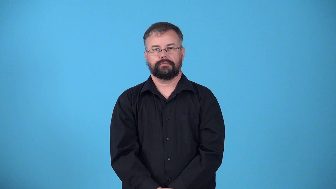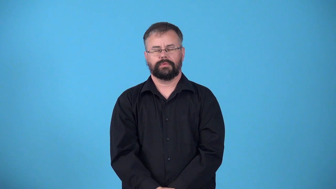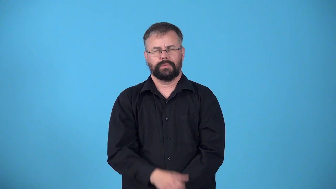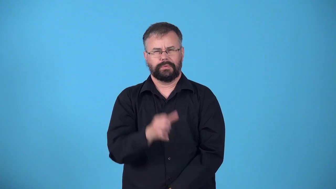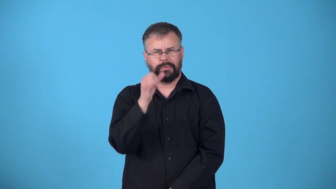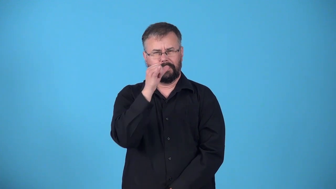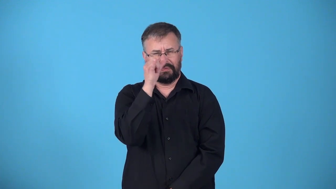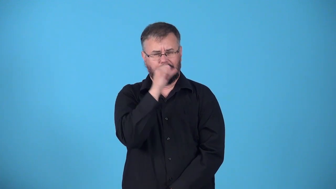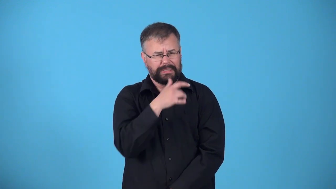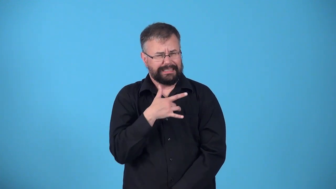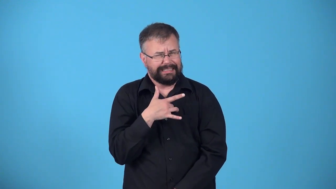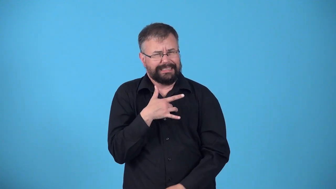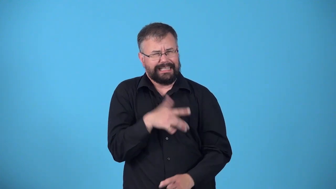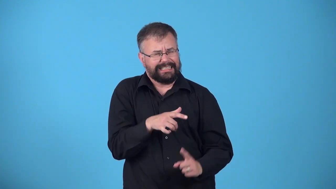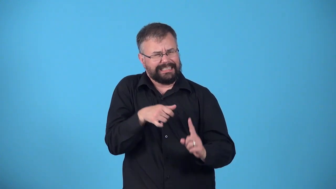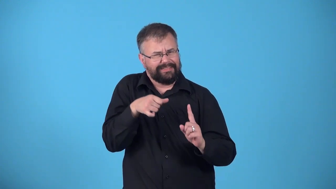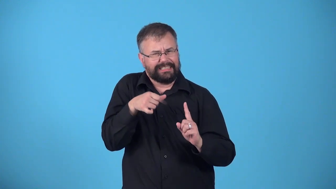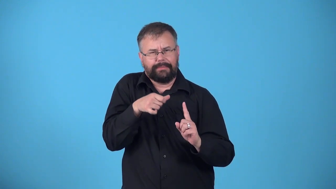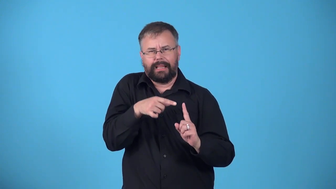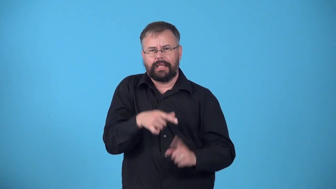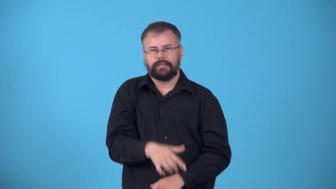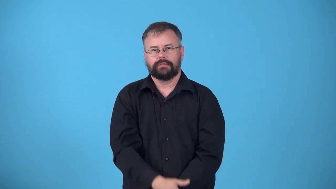hypersensitive